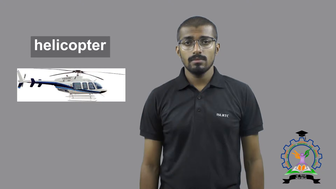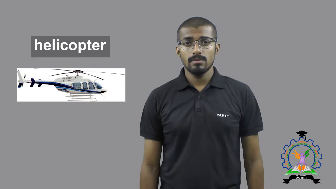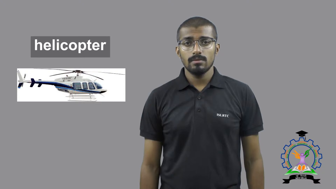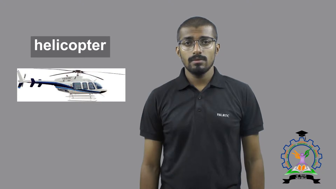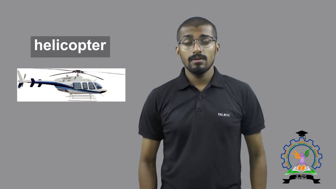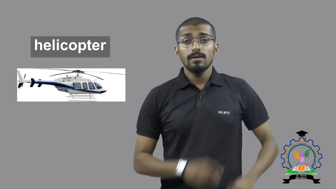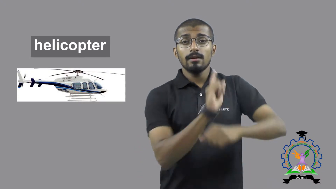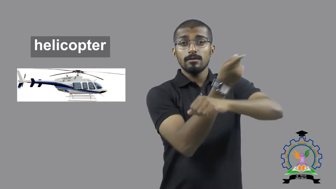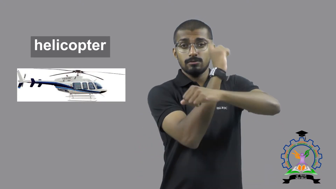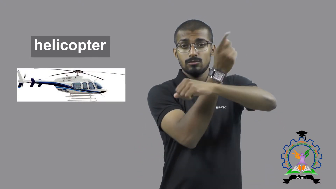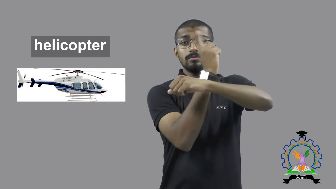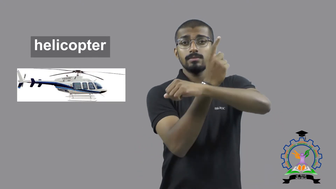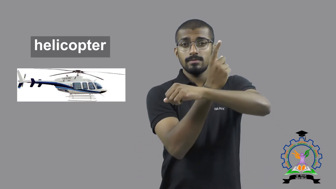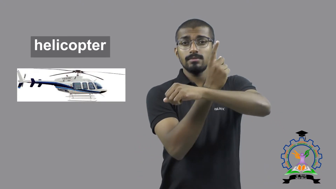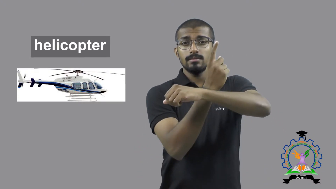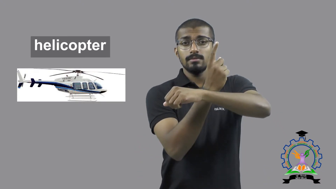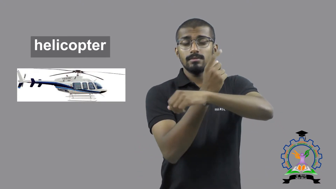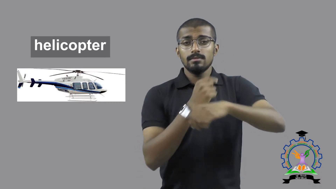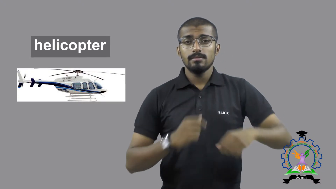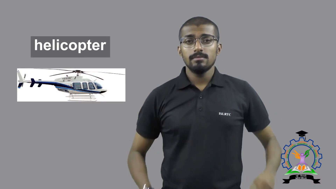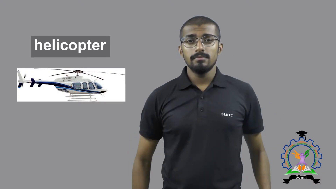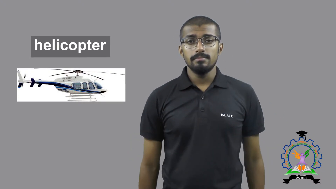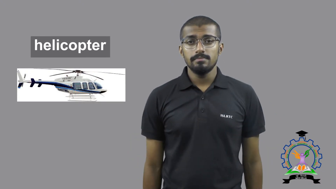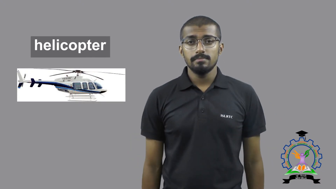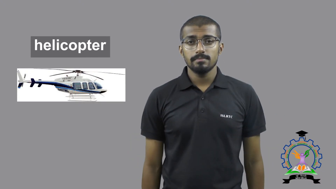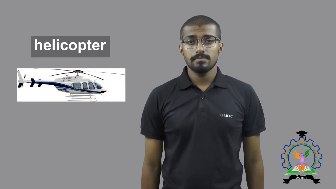helicopter